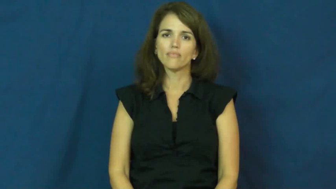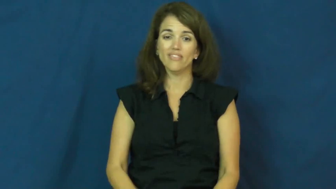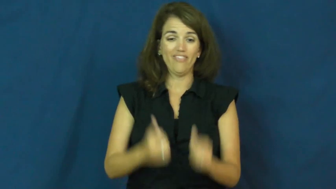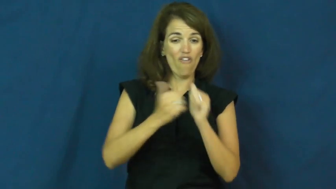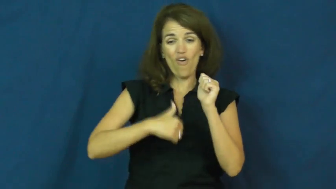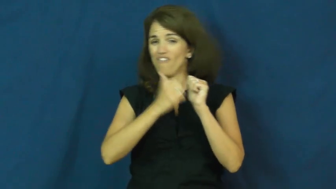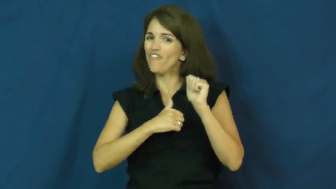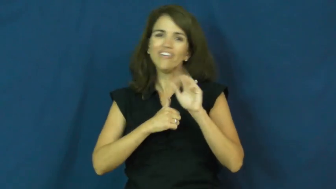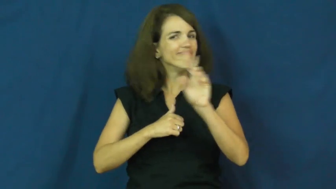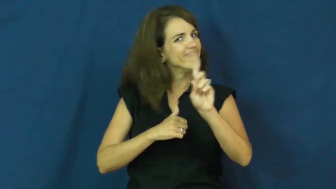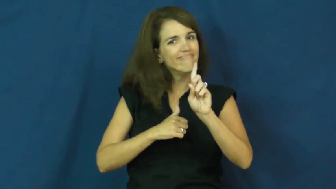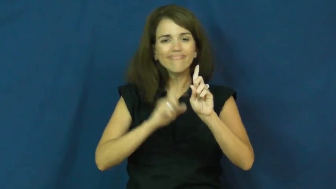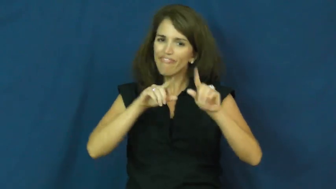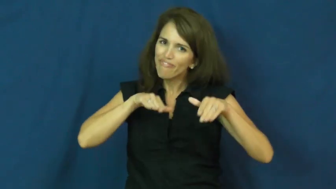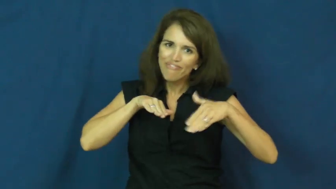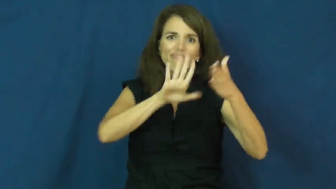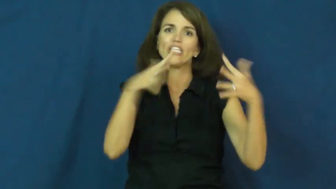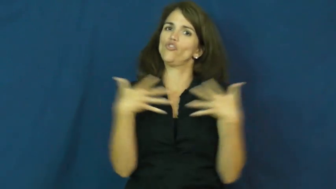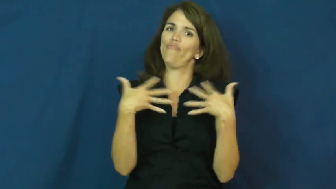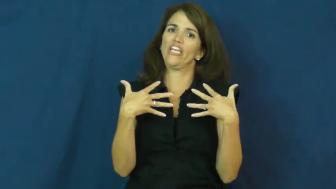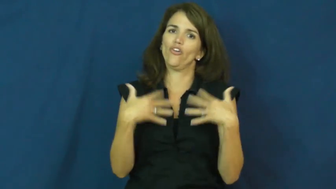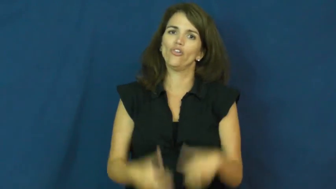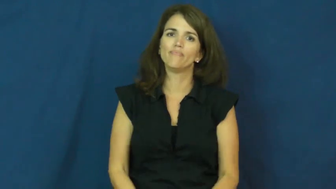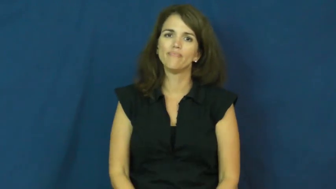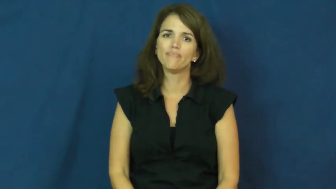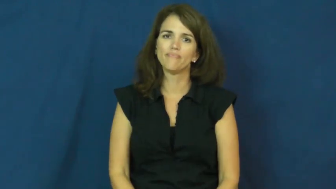face your demons